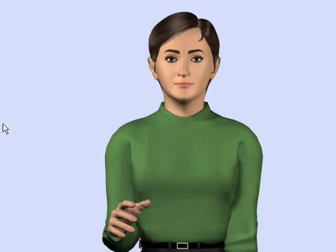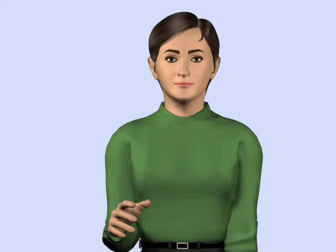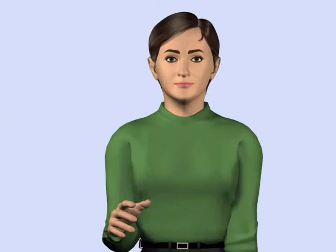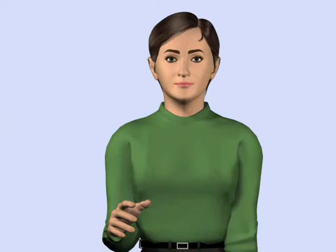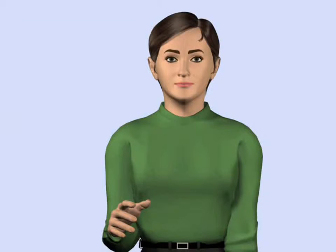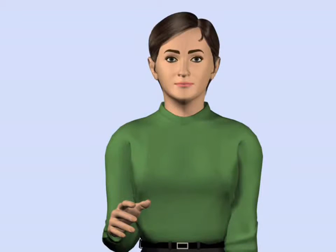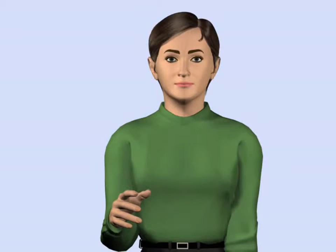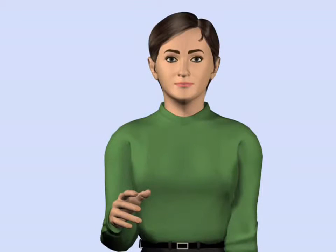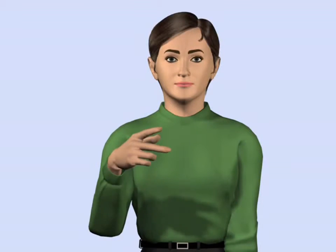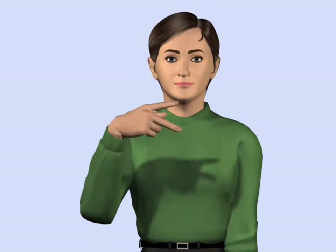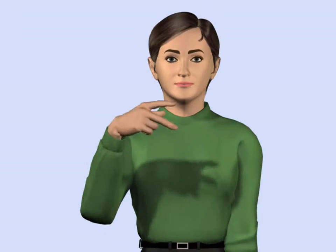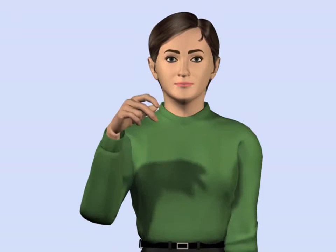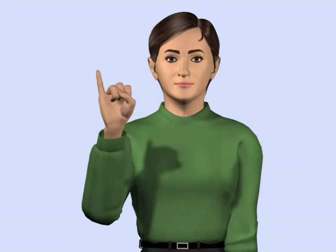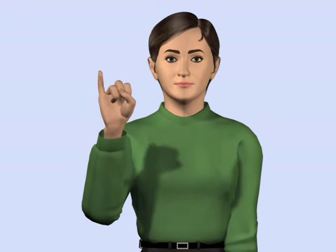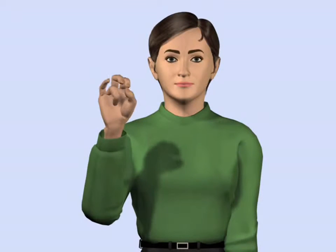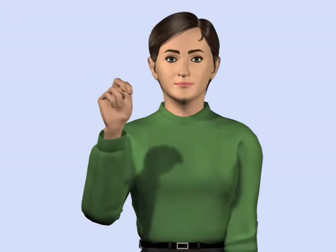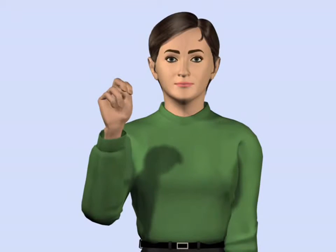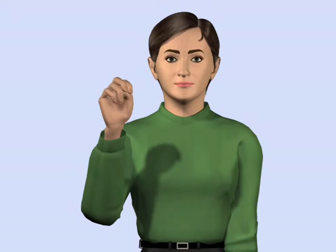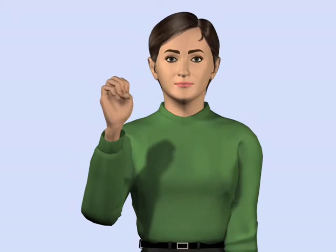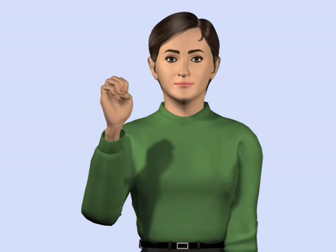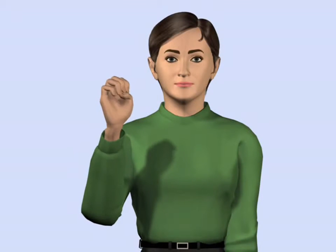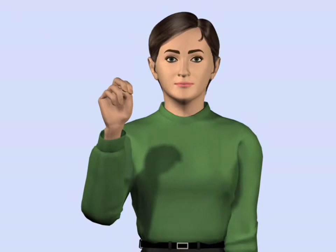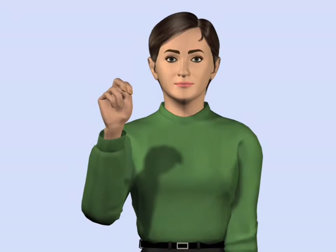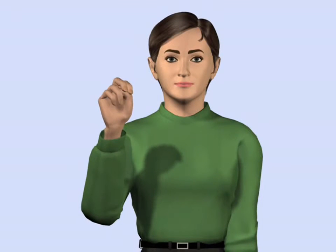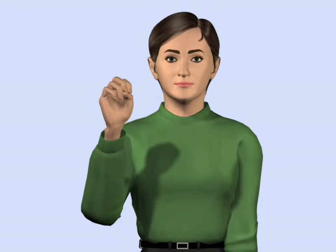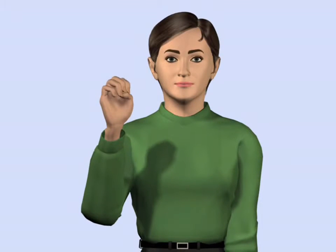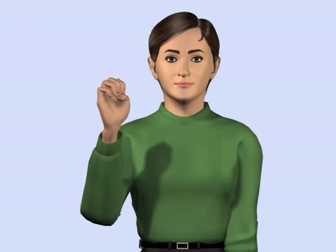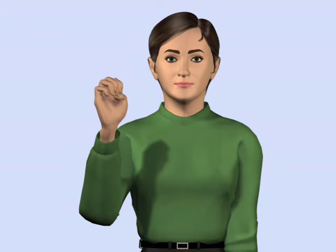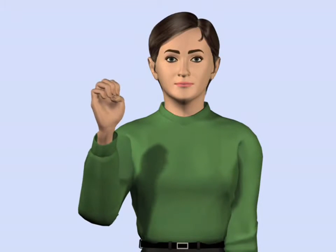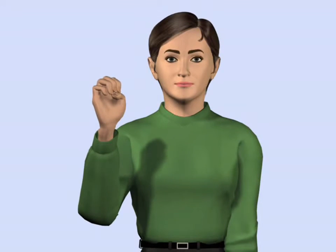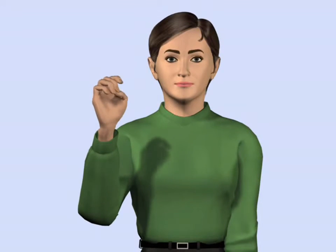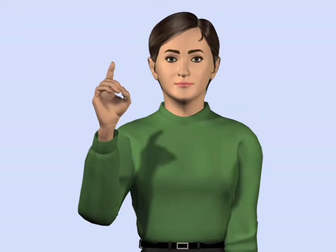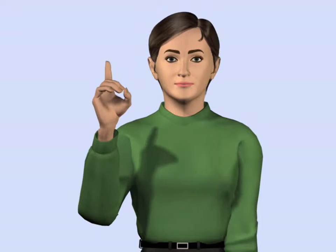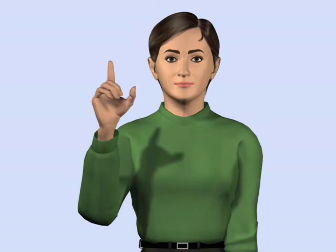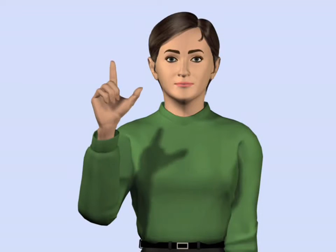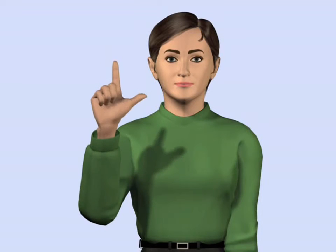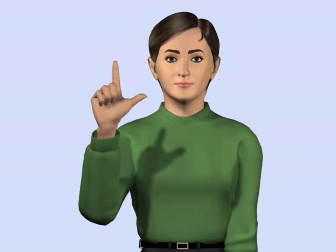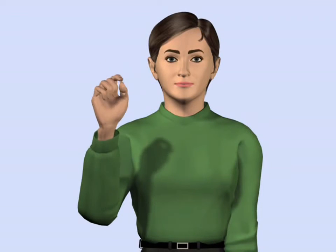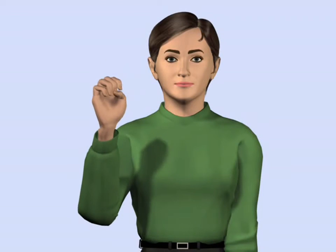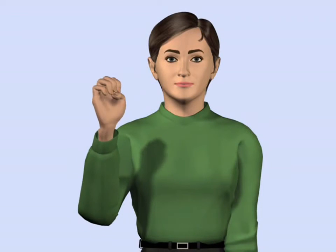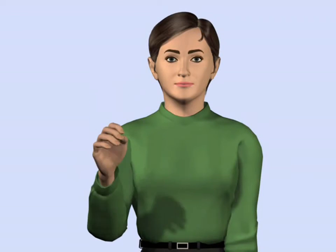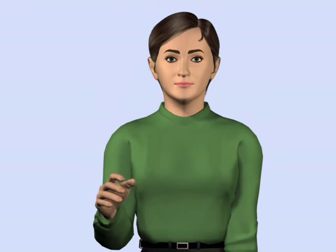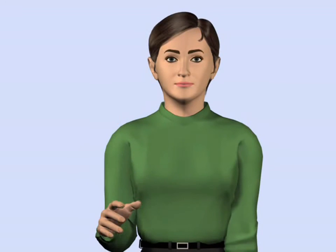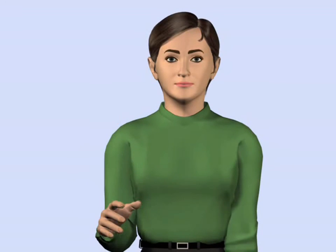pine needle